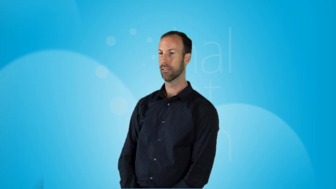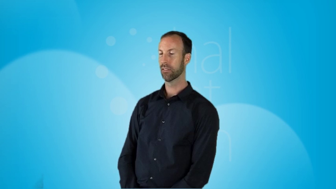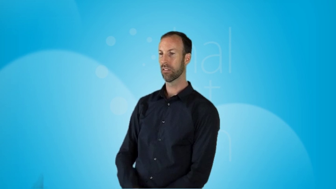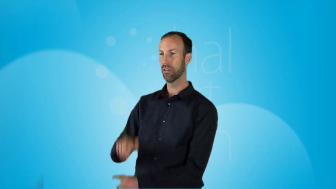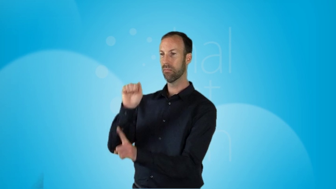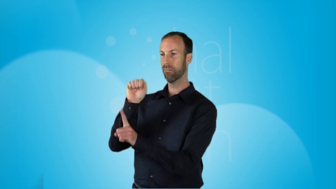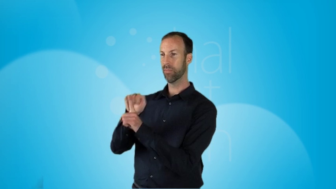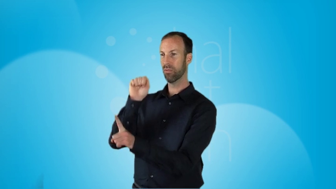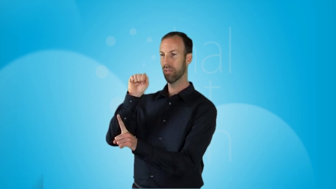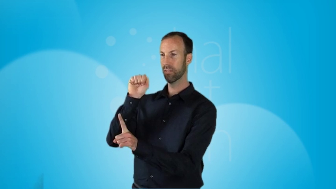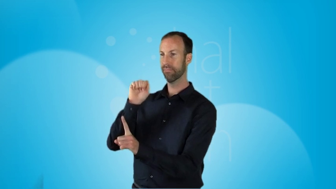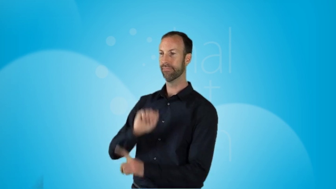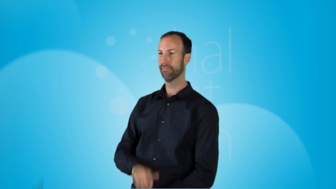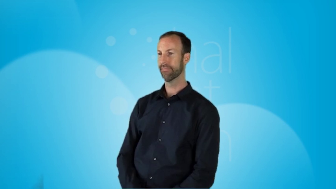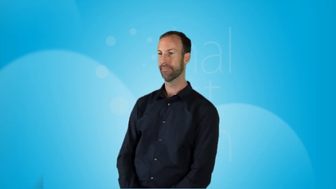betray